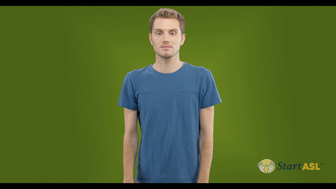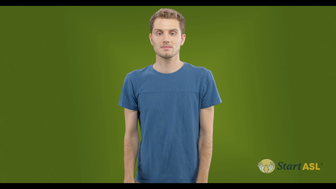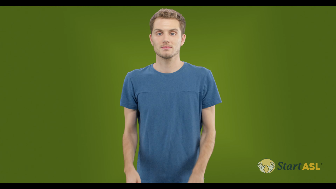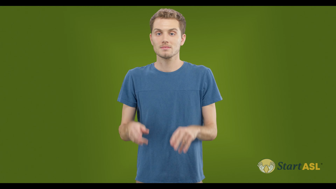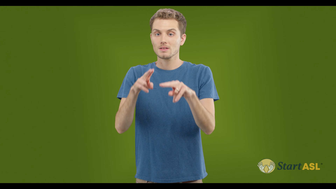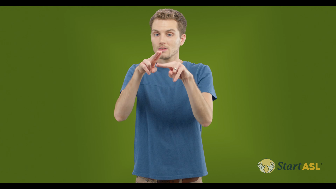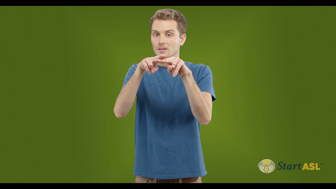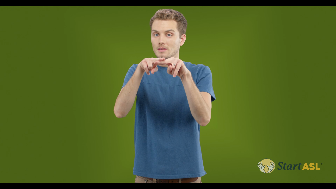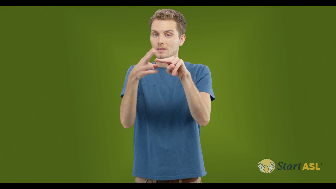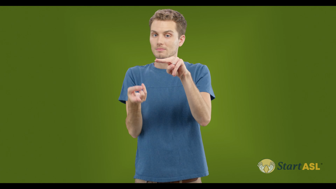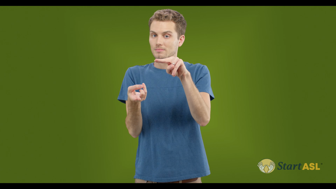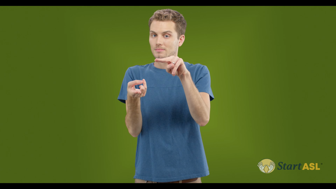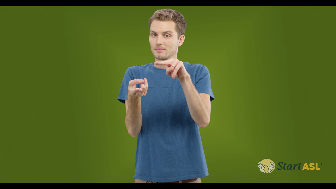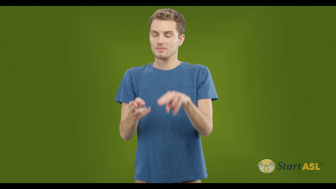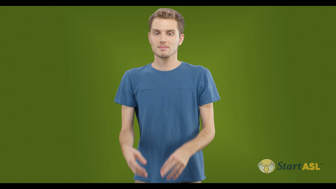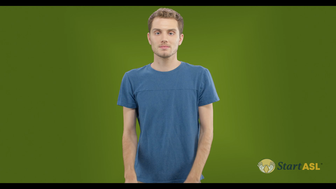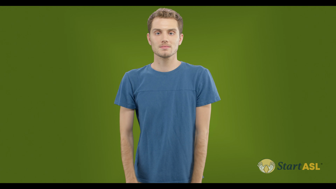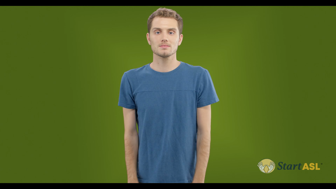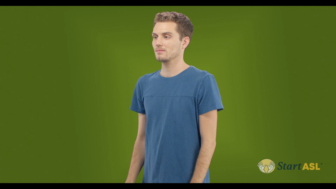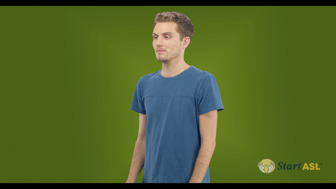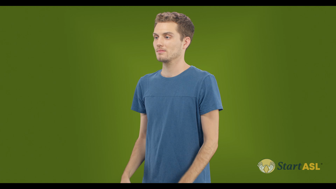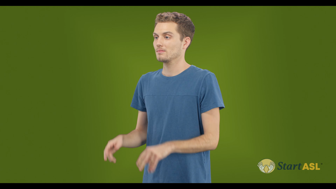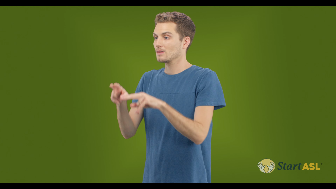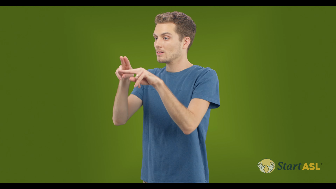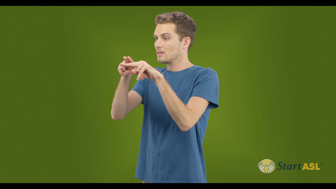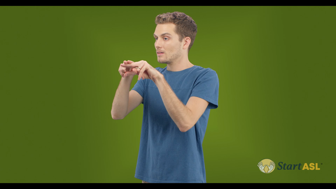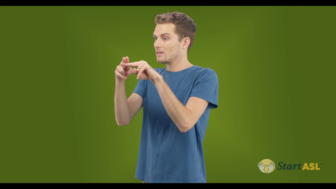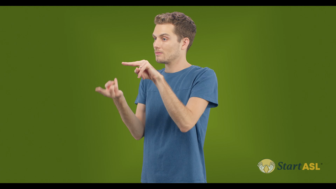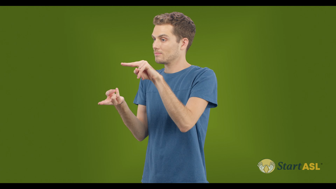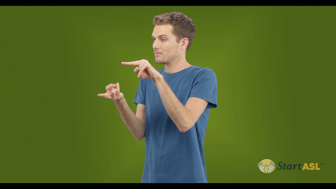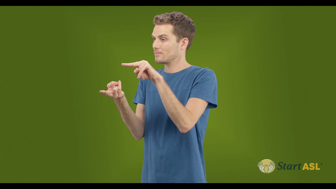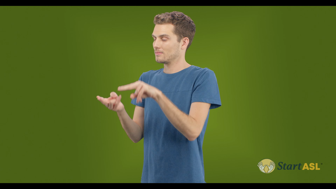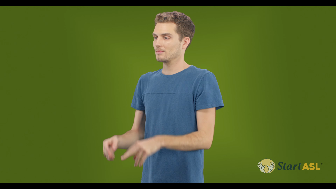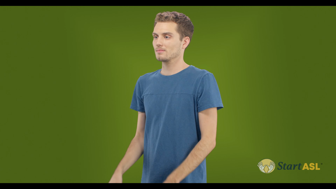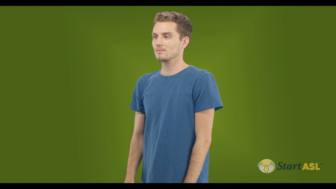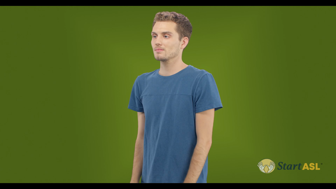lose weight